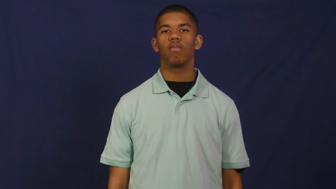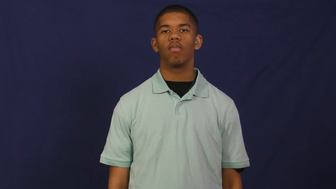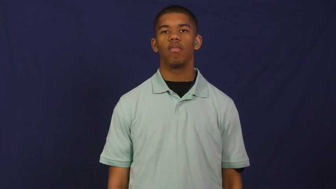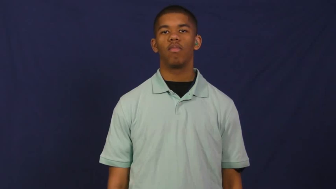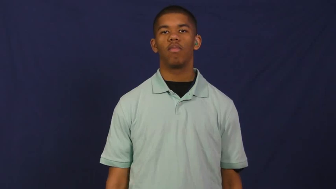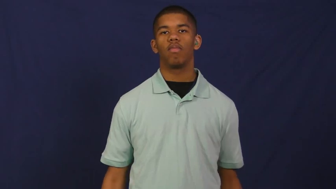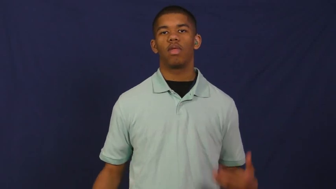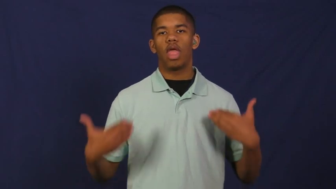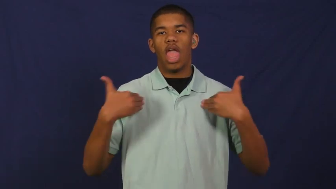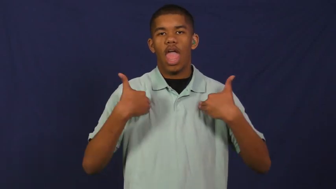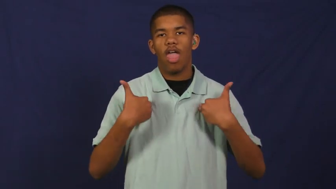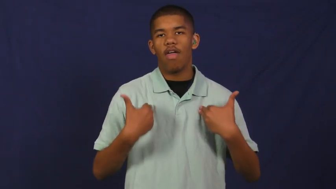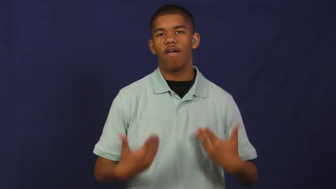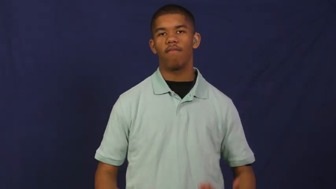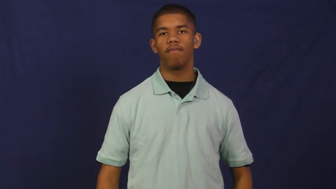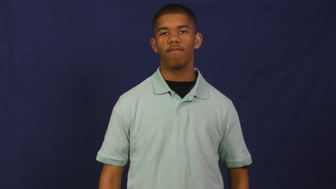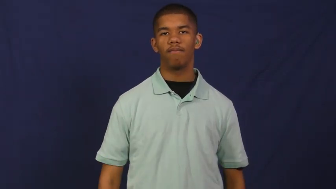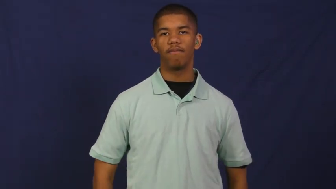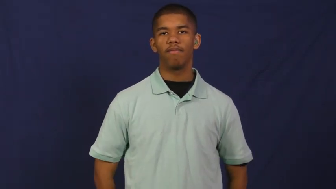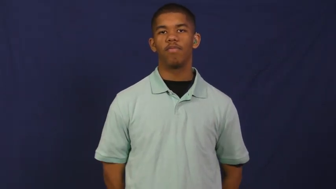possess,hold,own,got